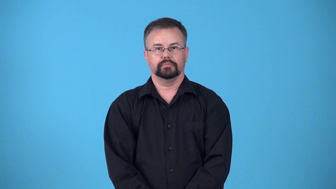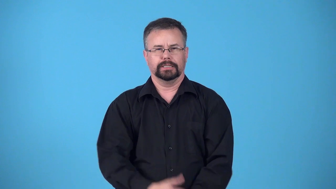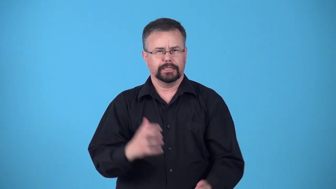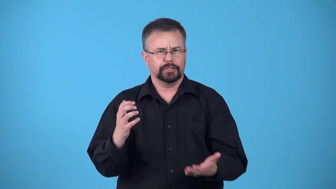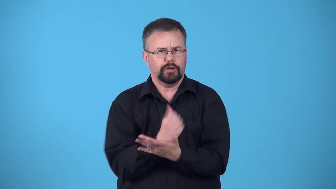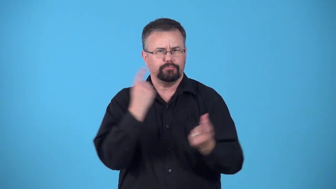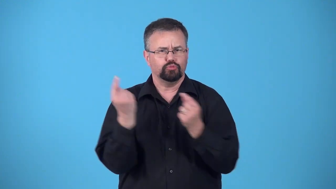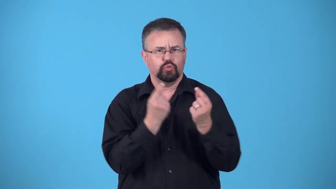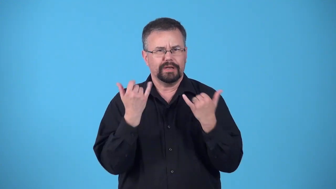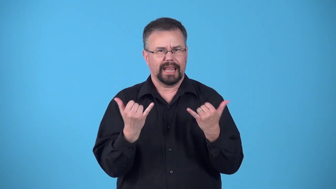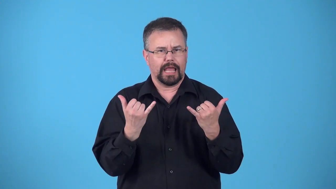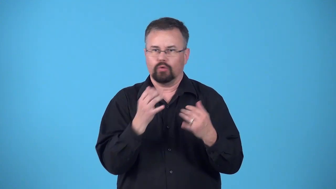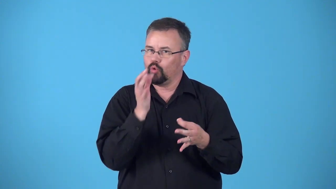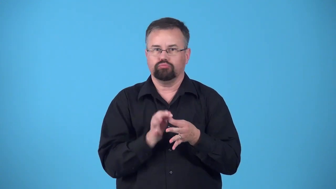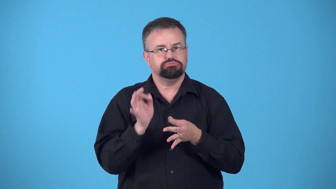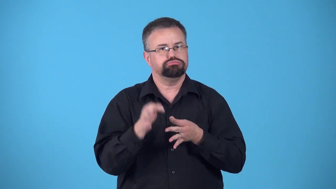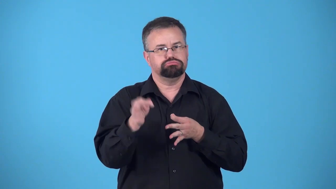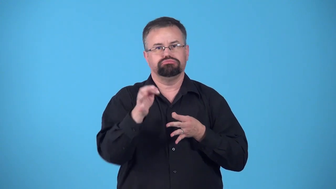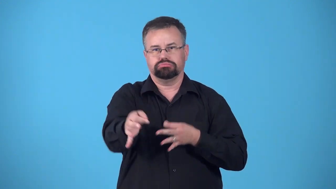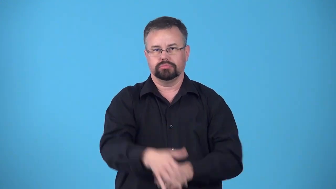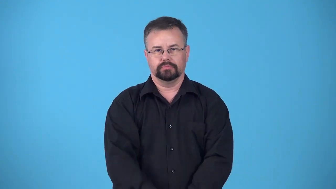there's no time like the present